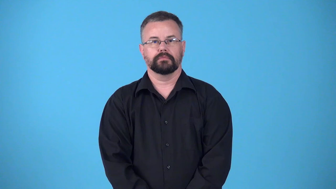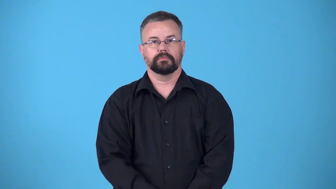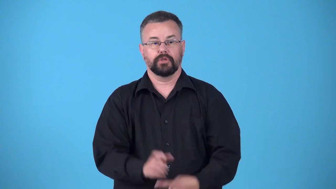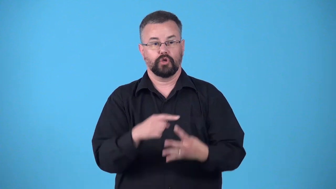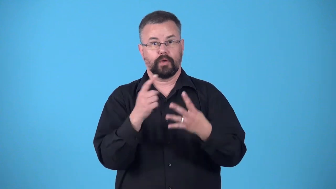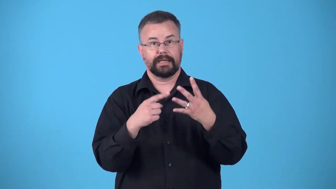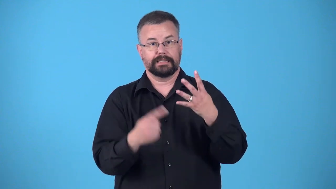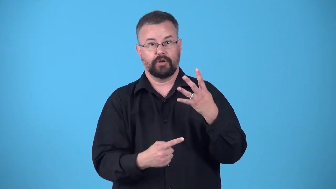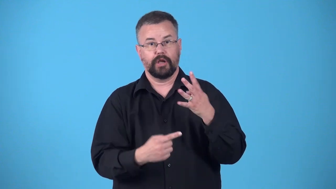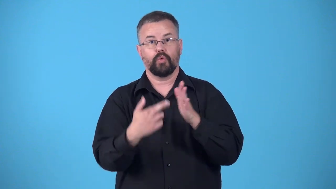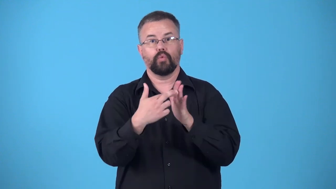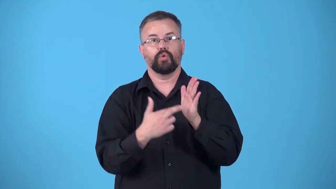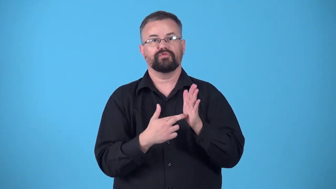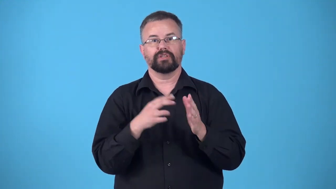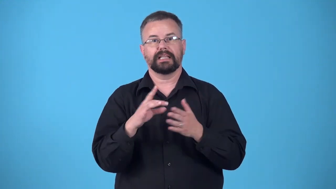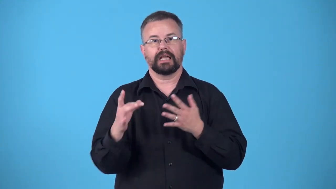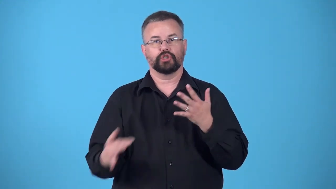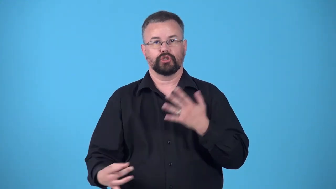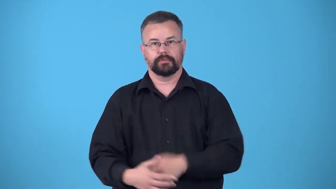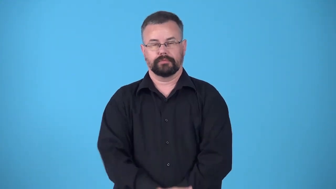criteria